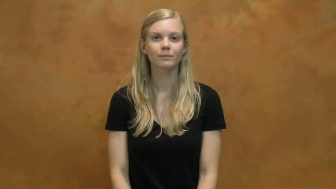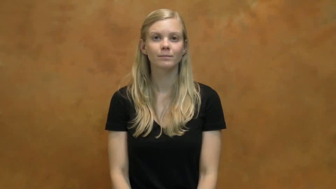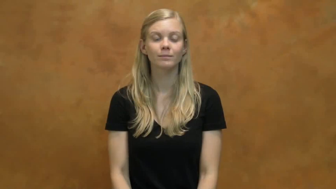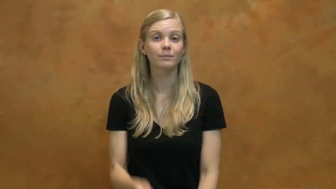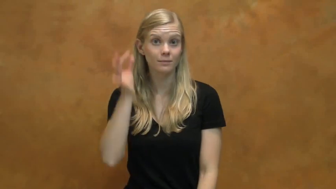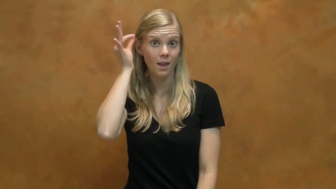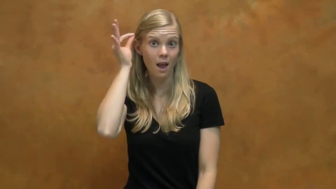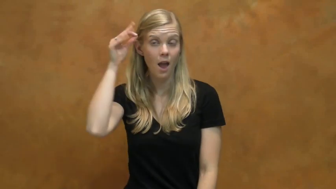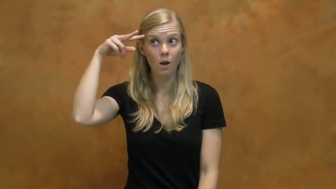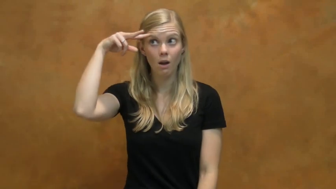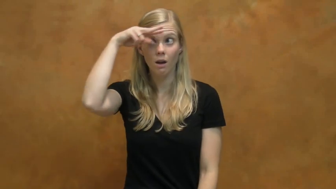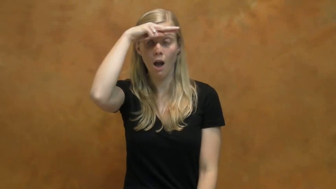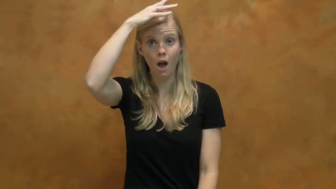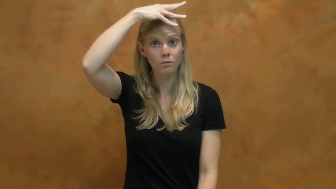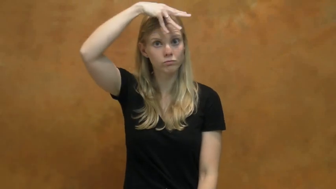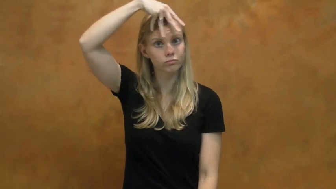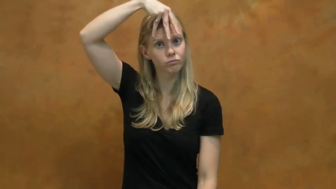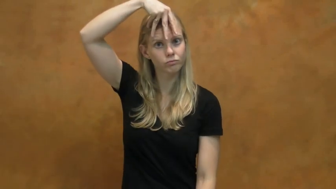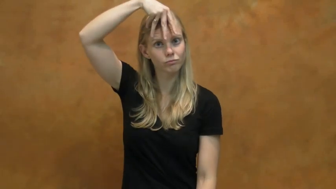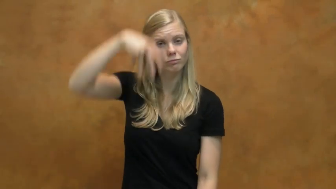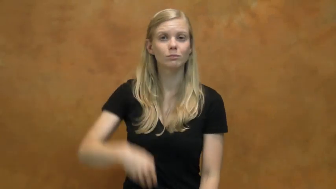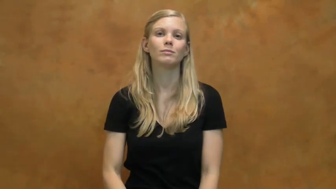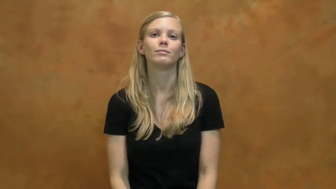fringe